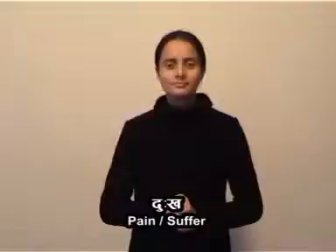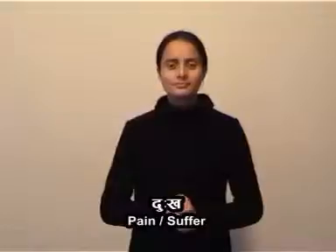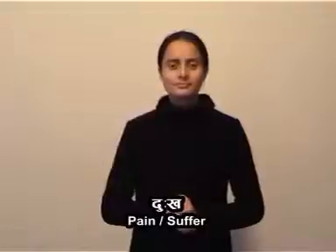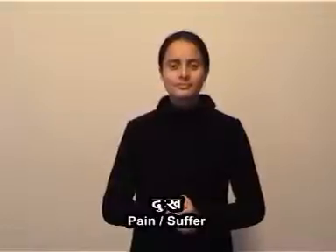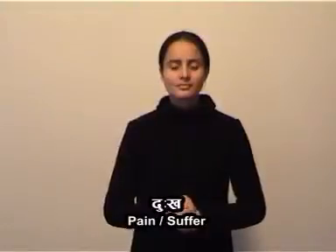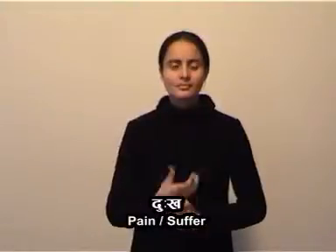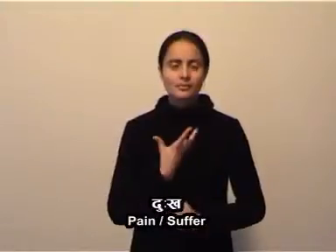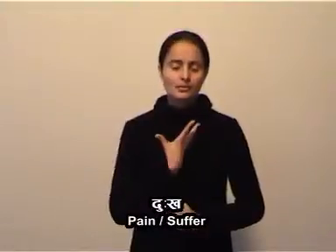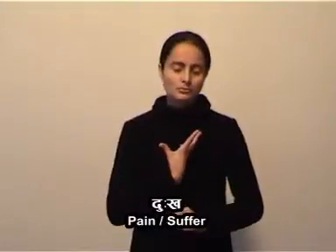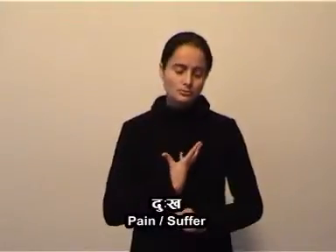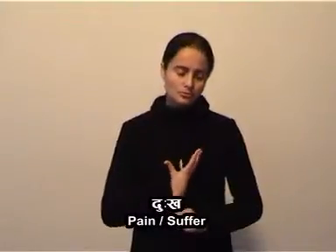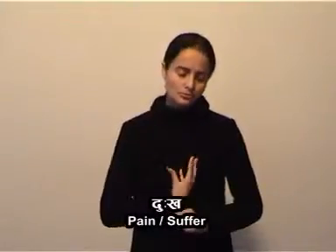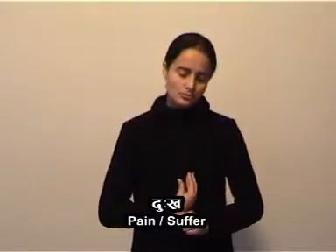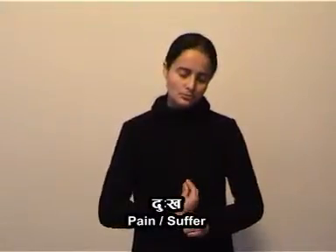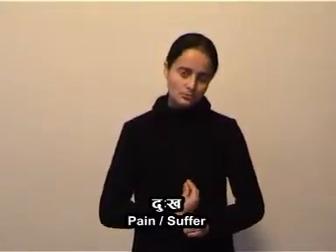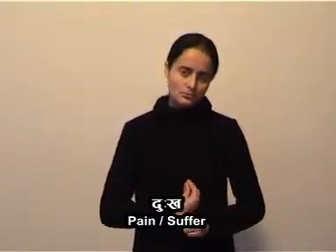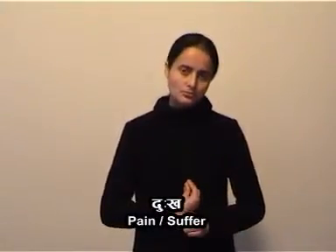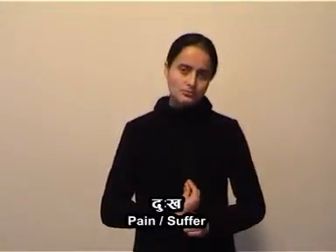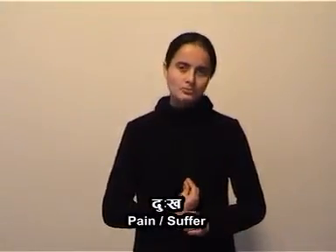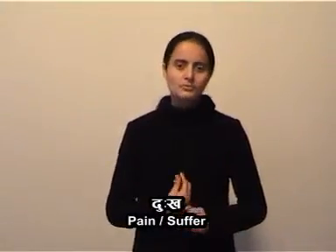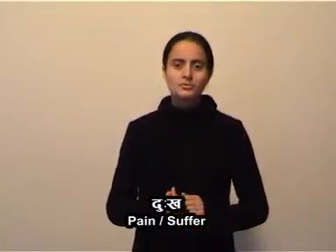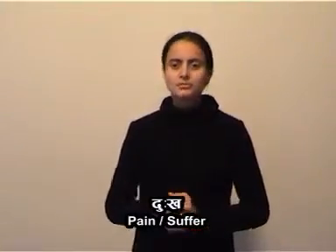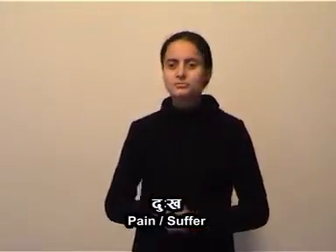painsuffer